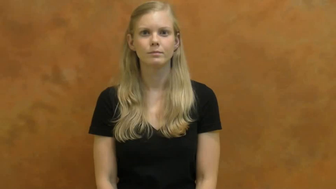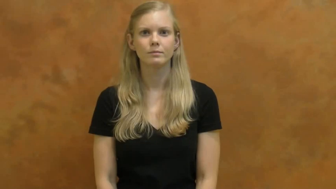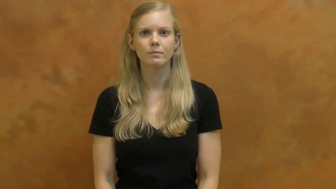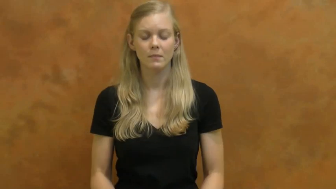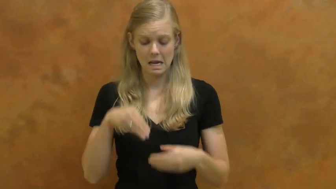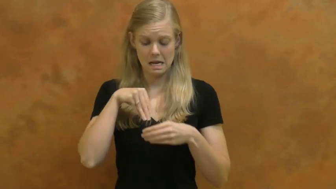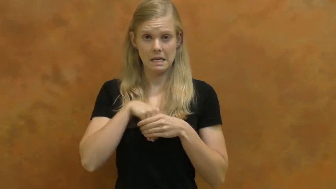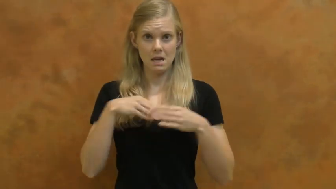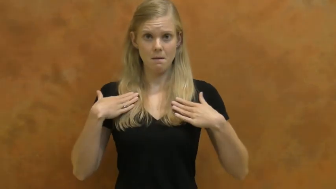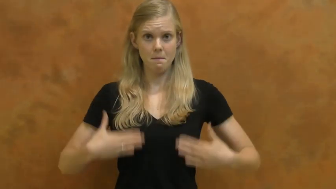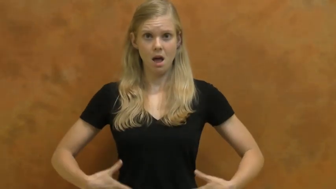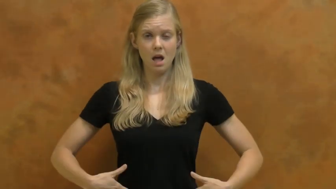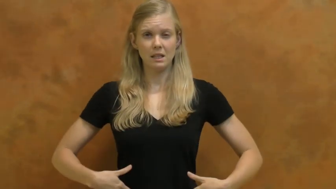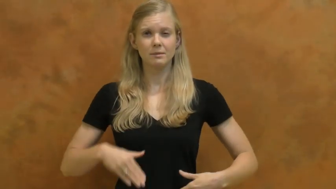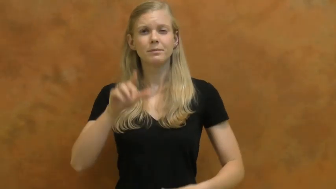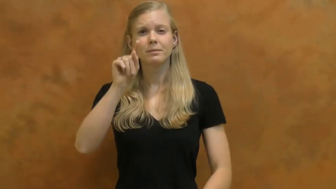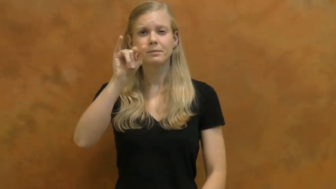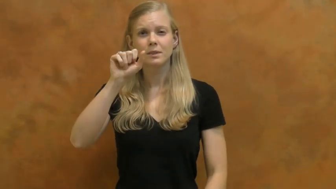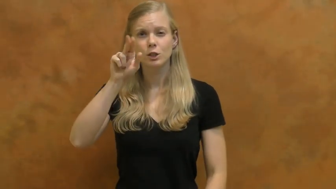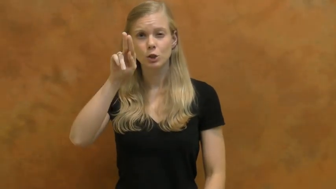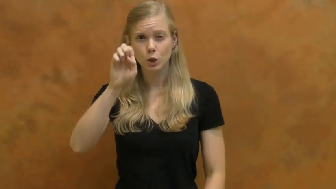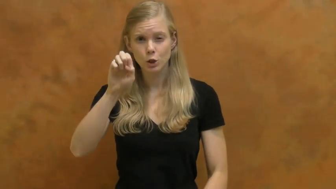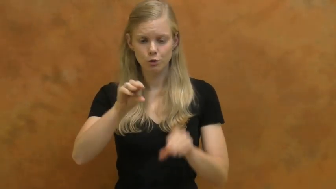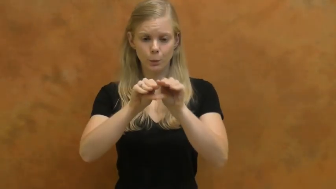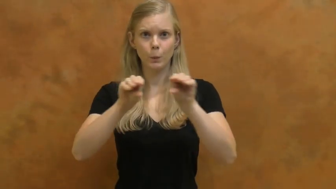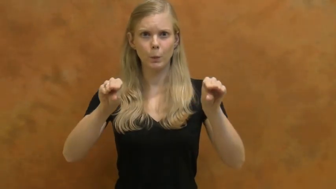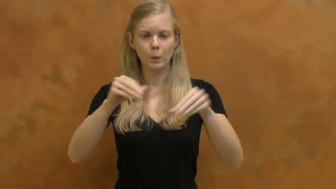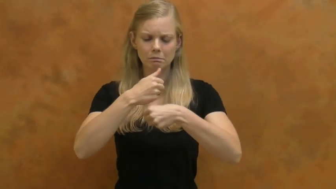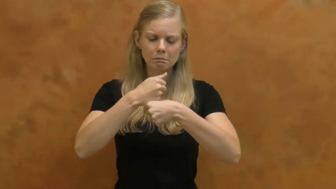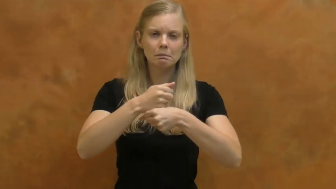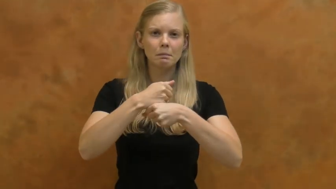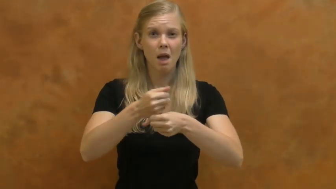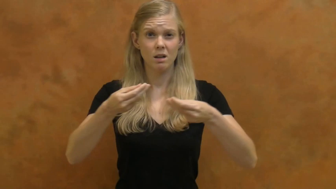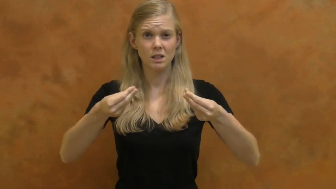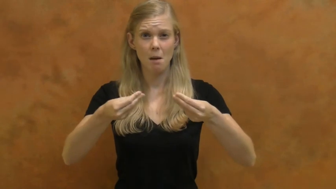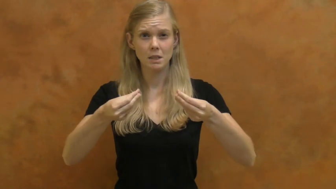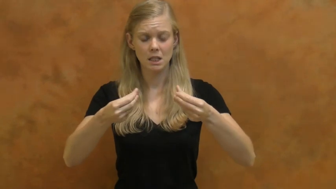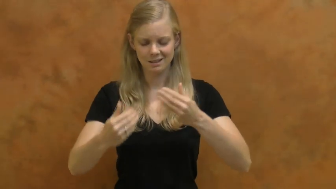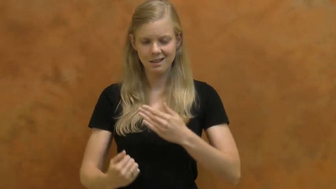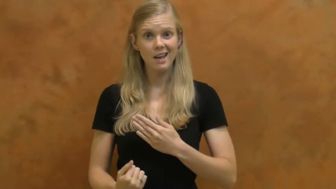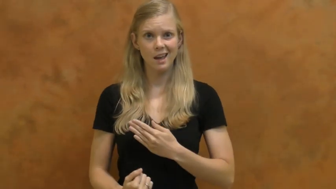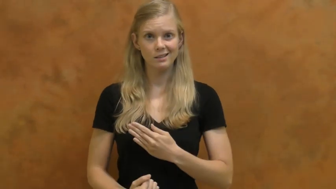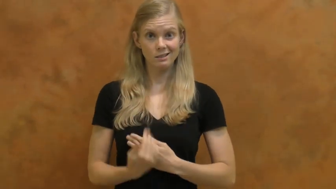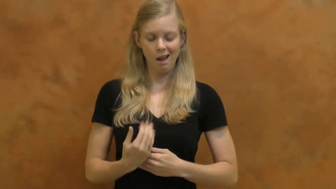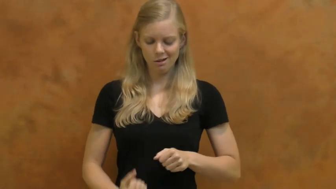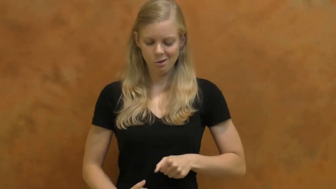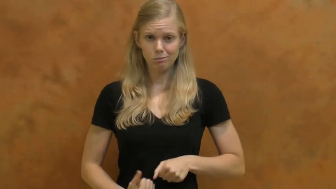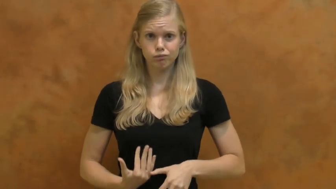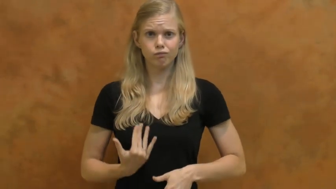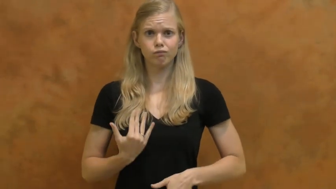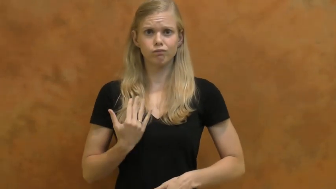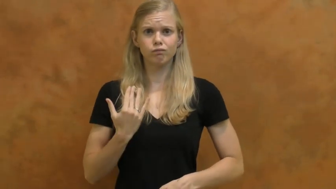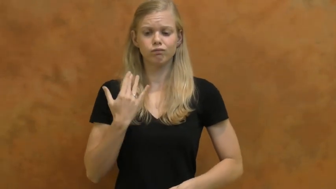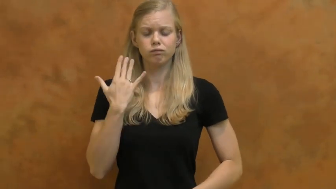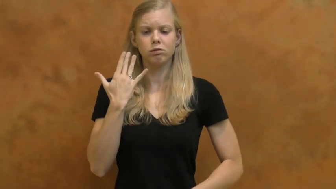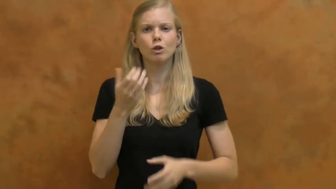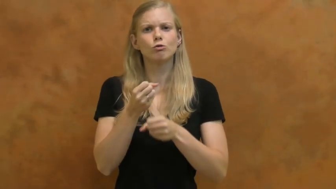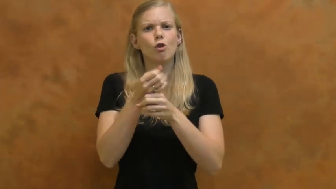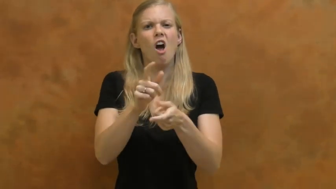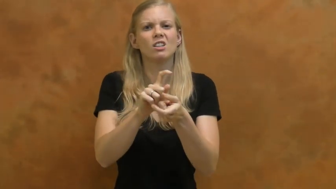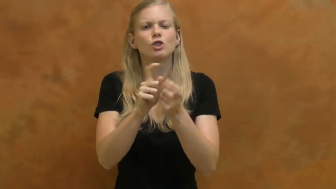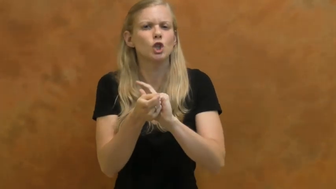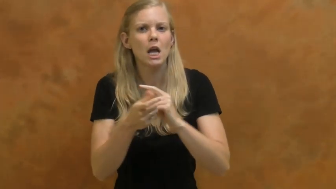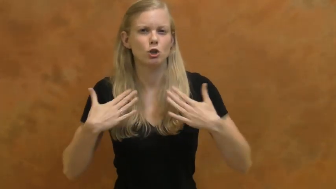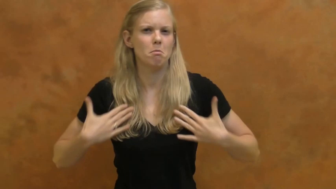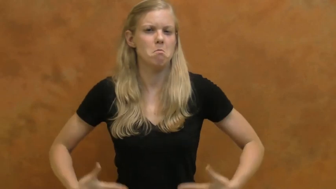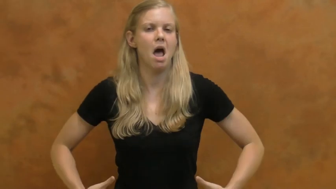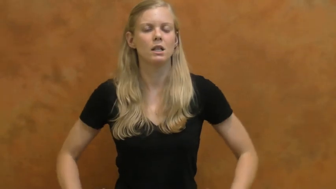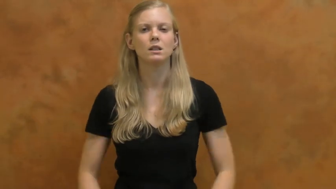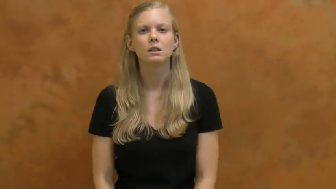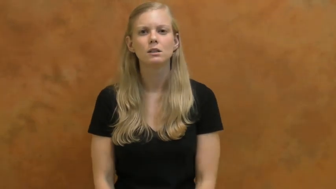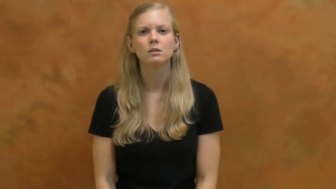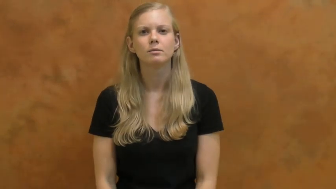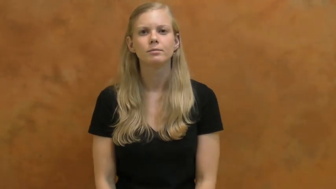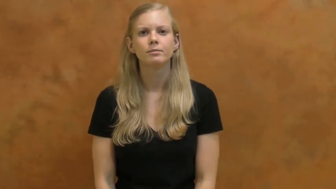hormone